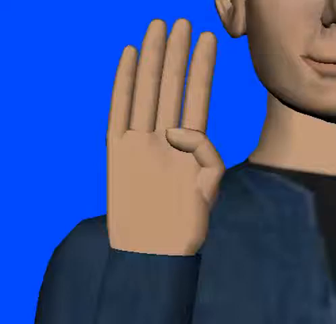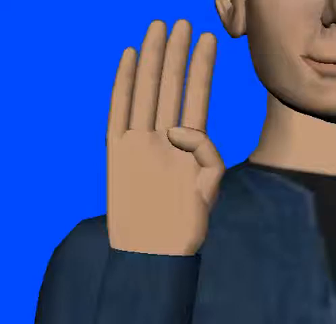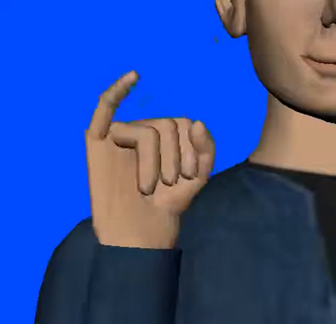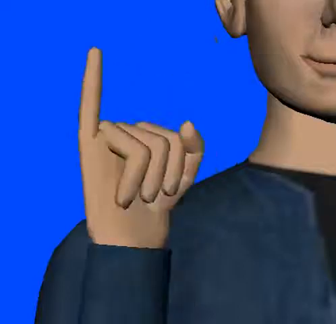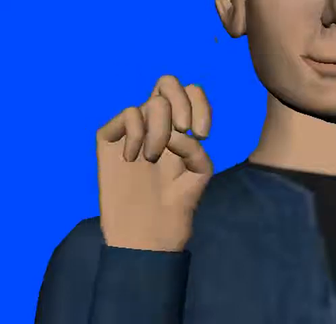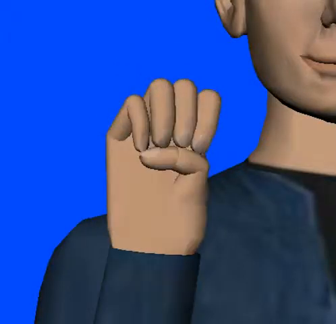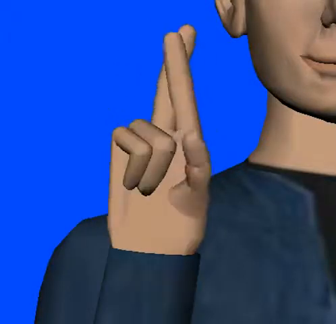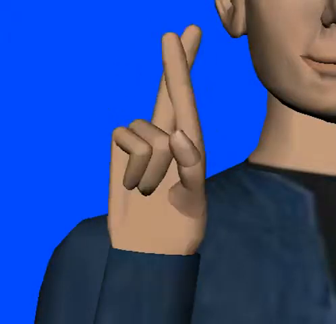bier